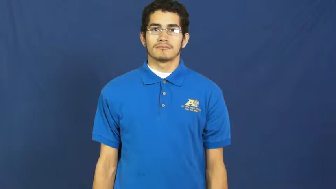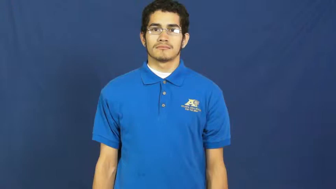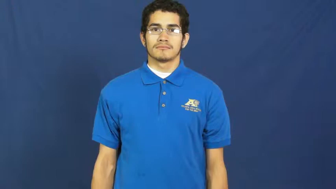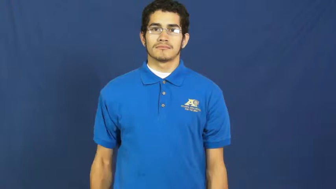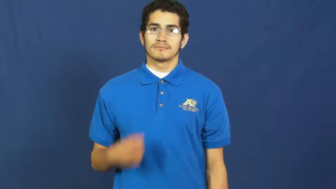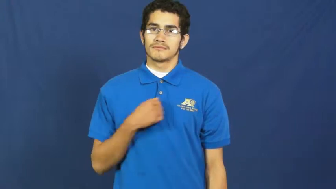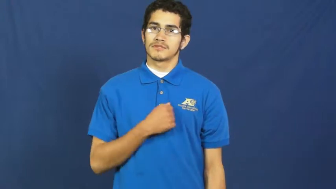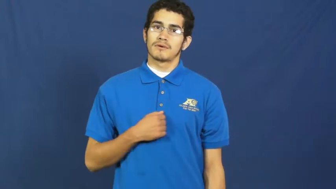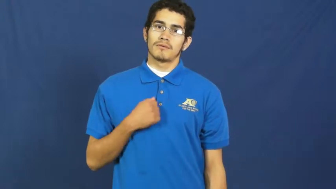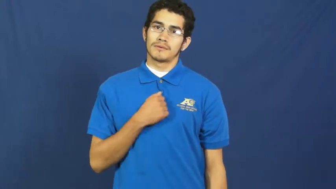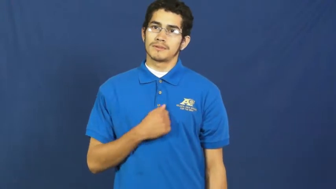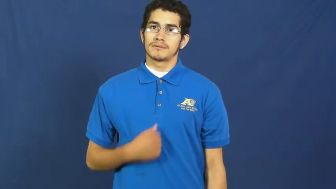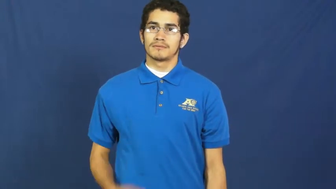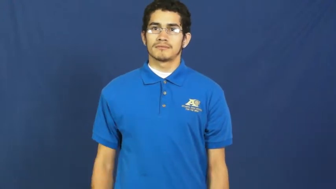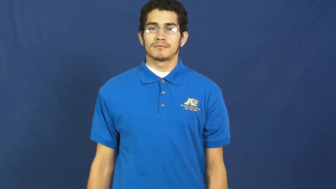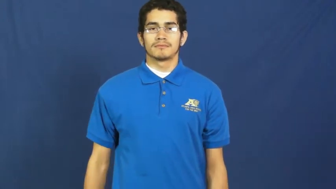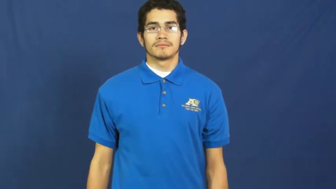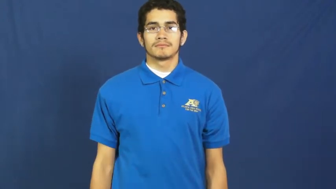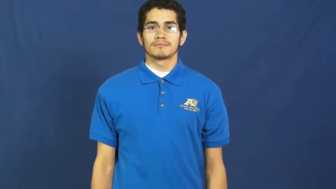sorry,contrite,penitent,regret